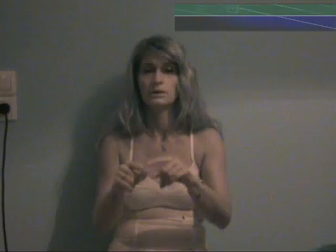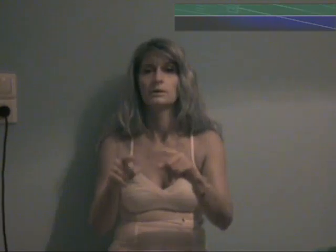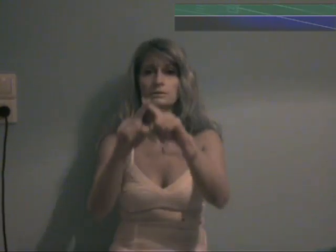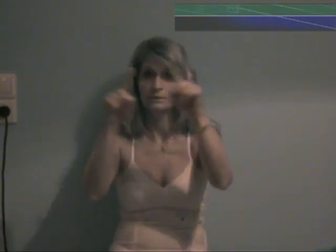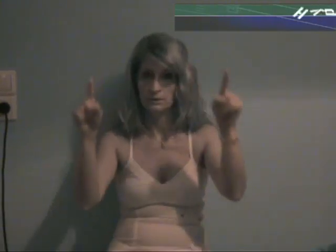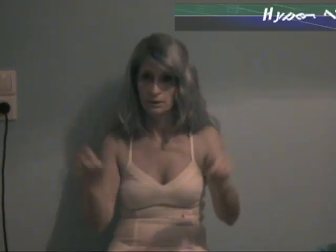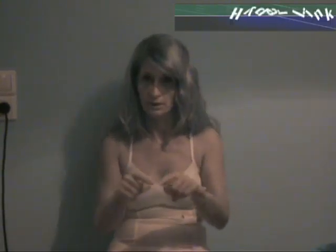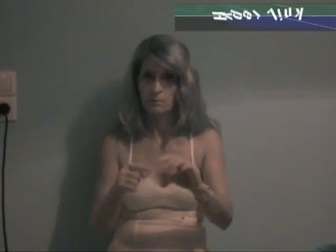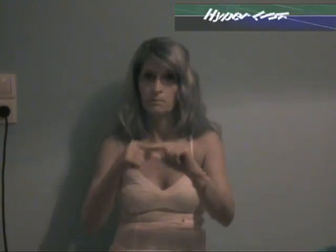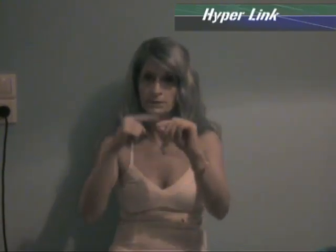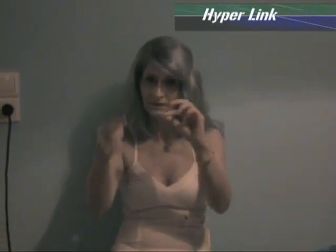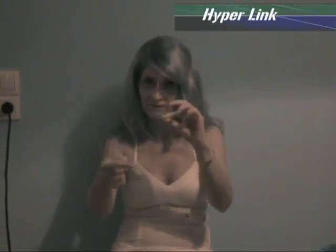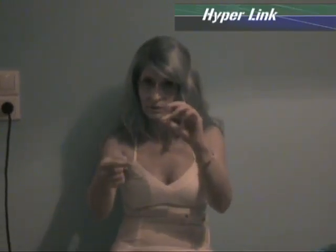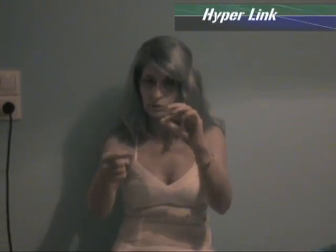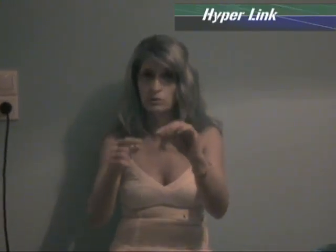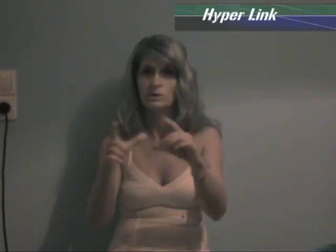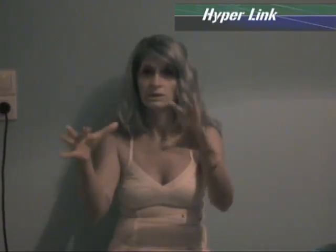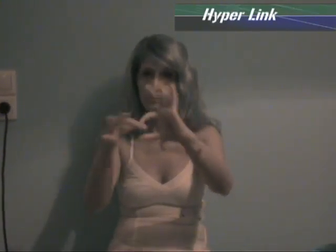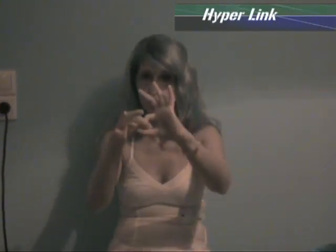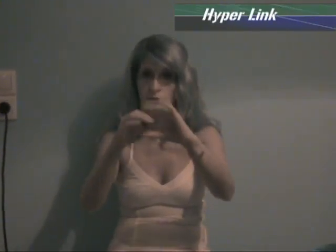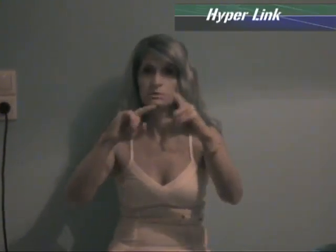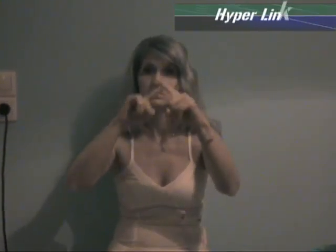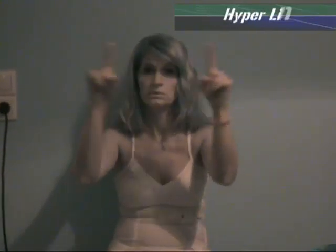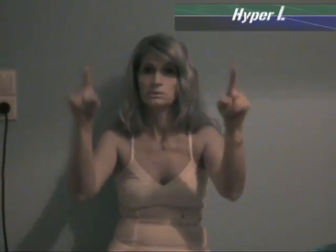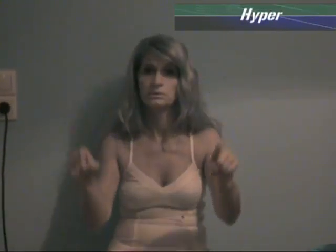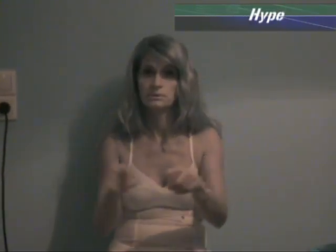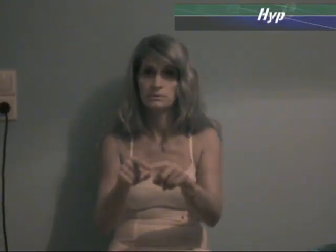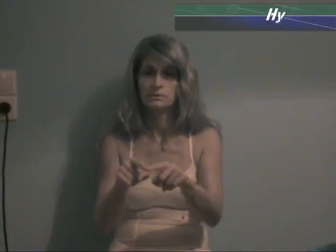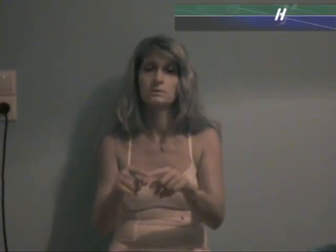Hyper Link